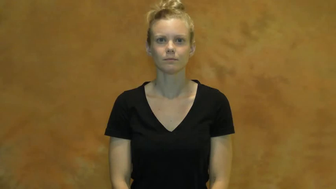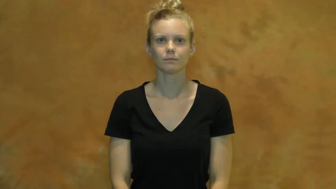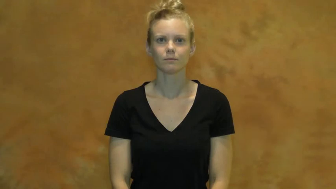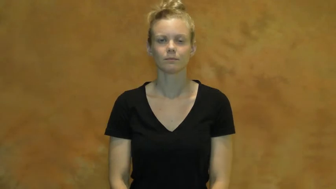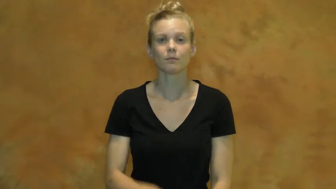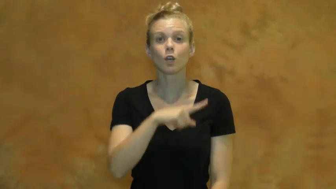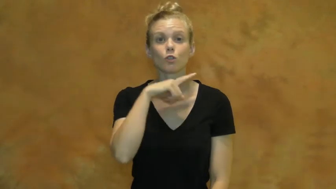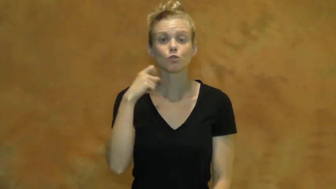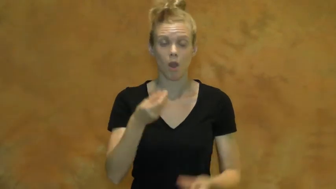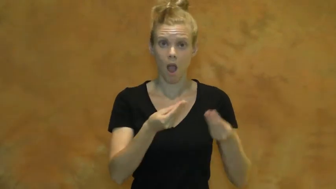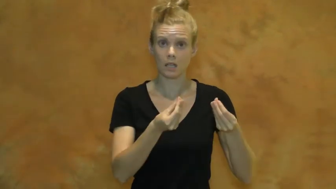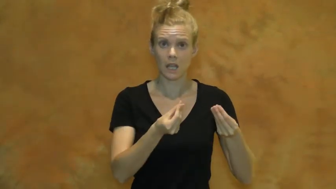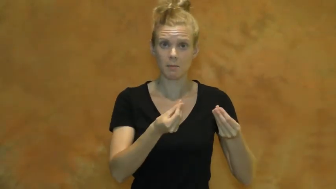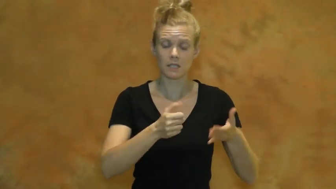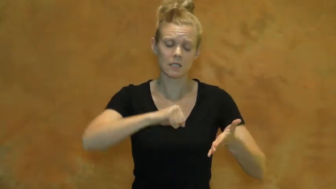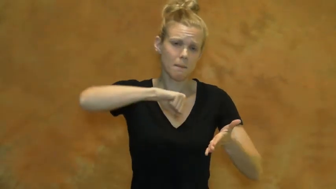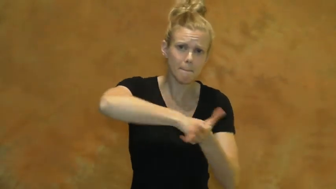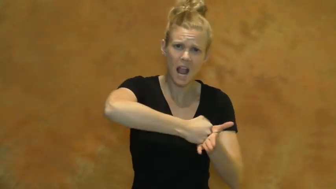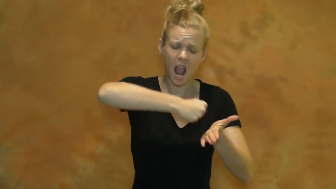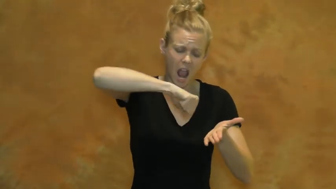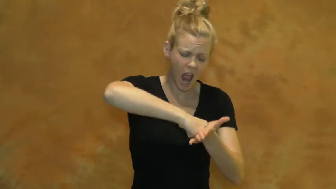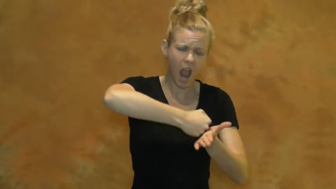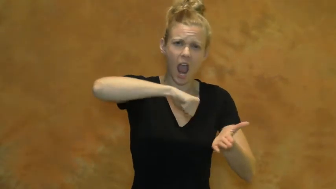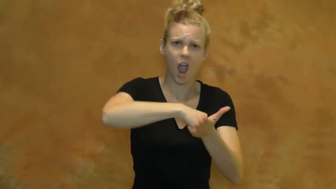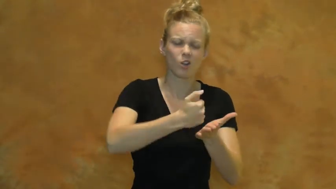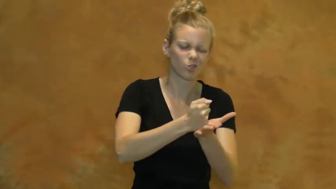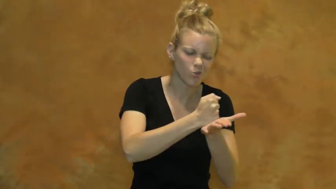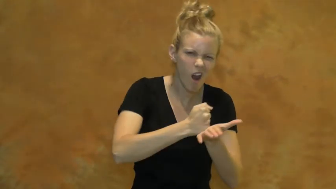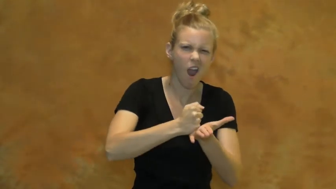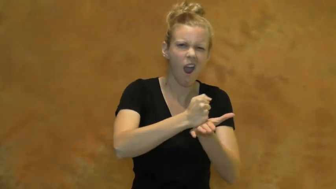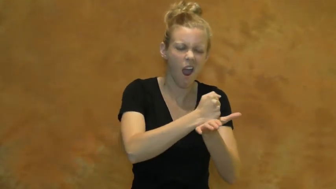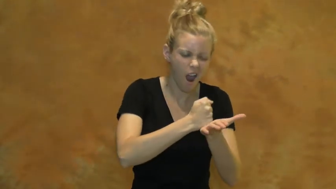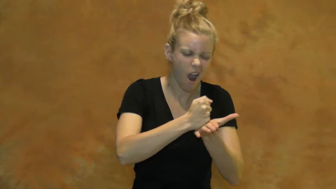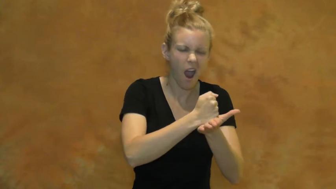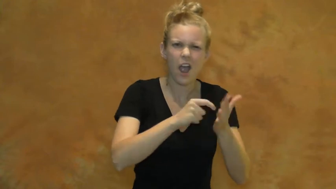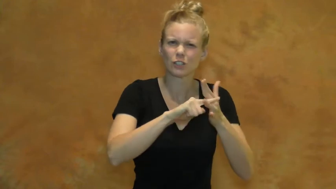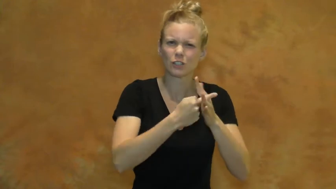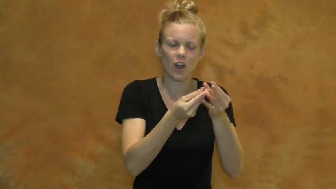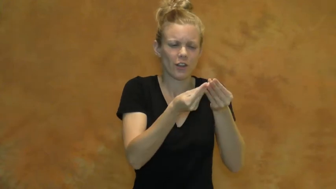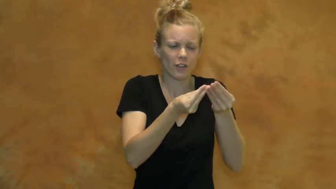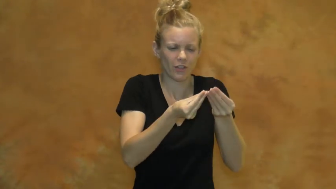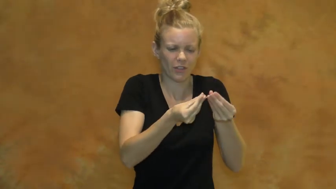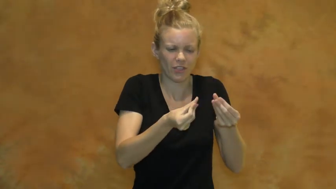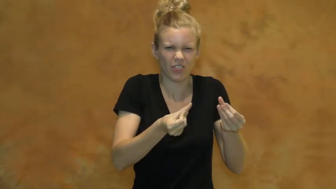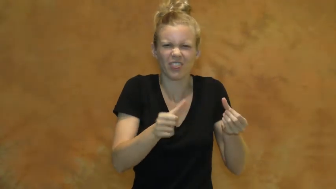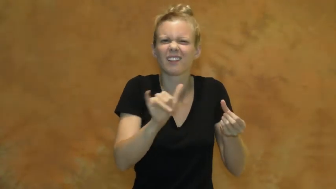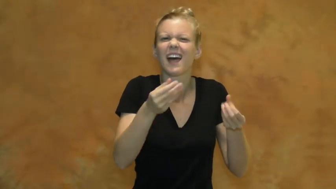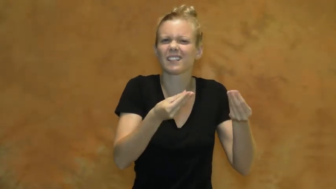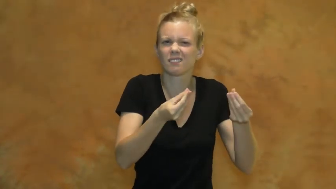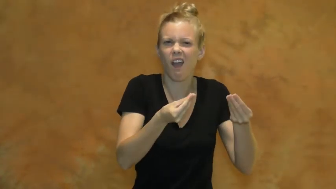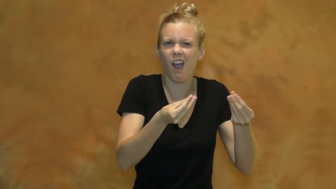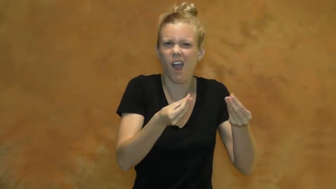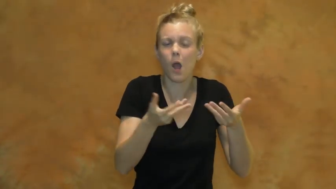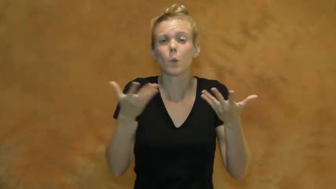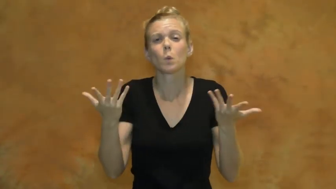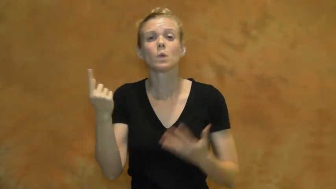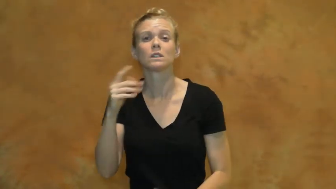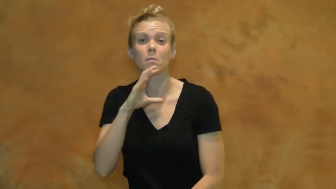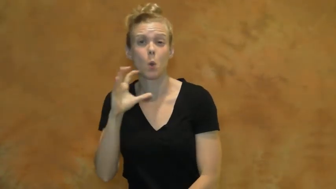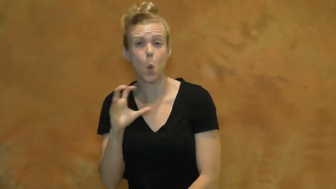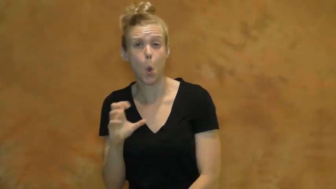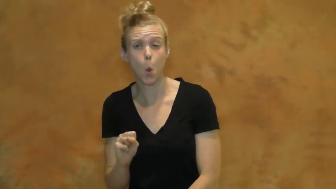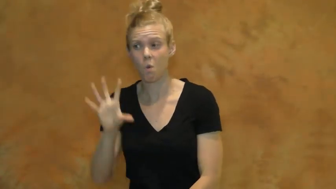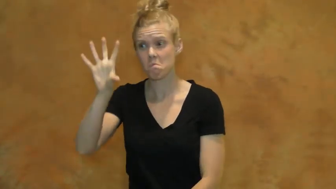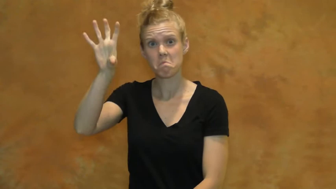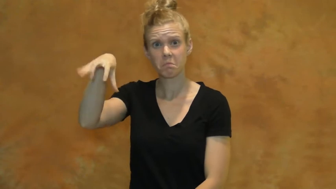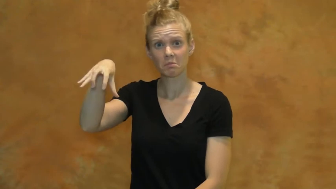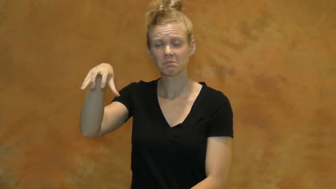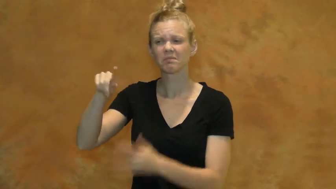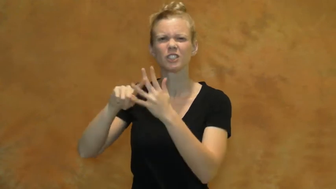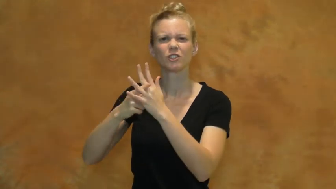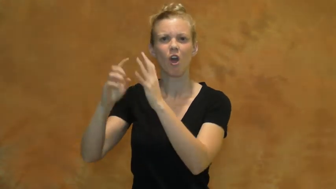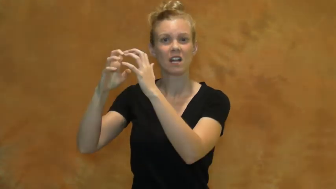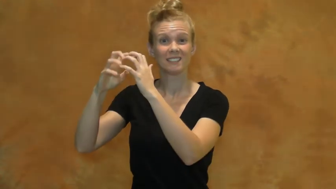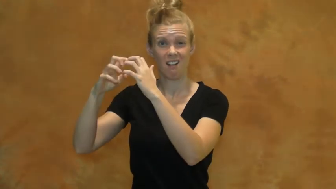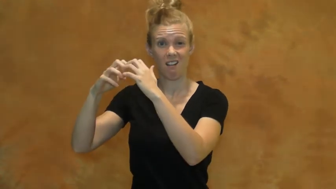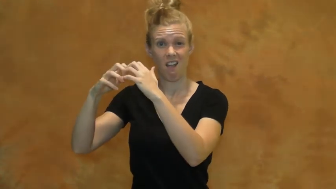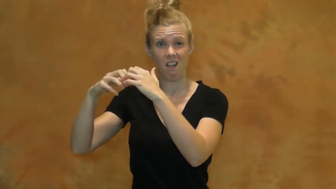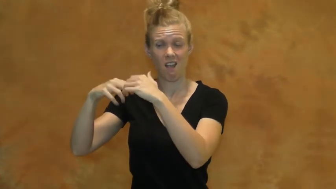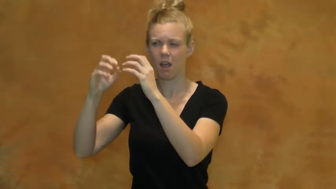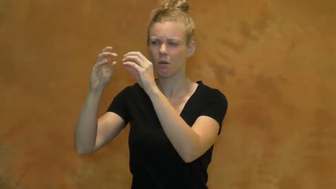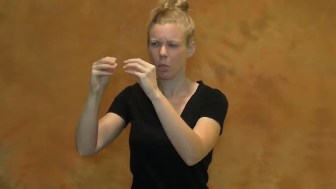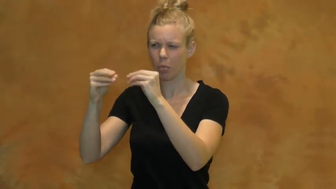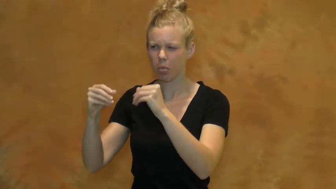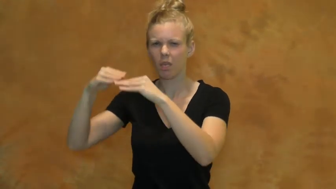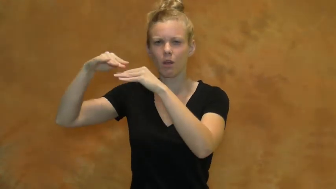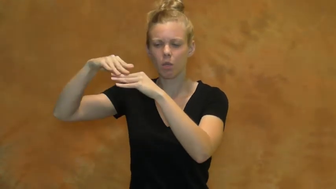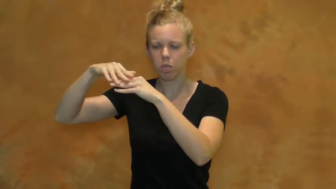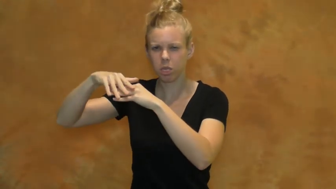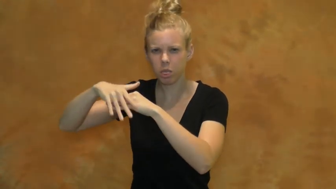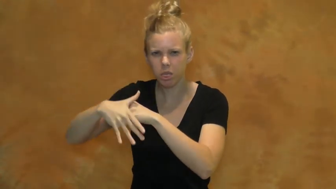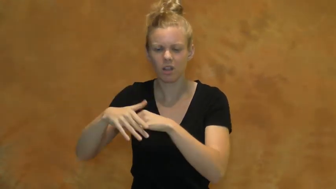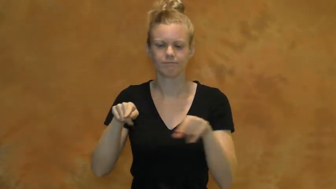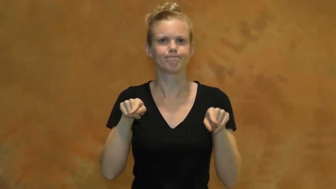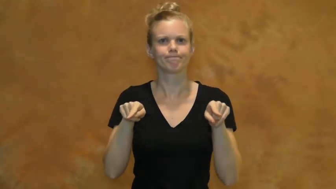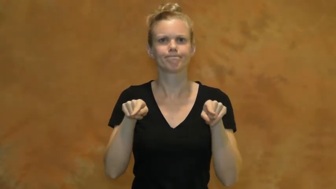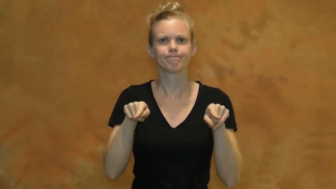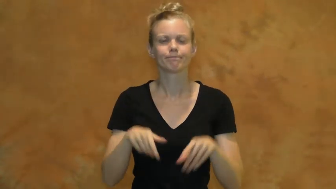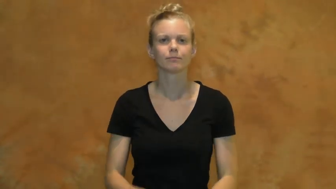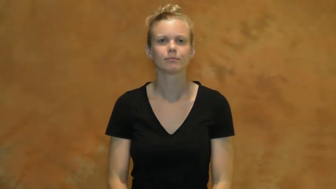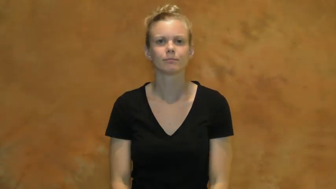powder